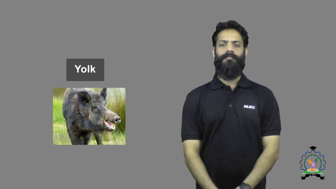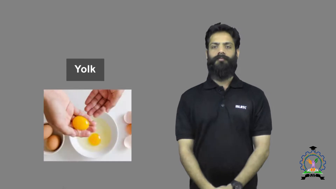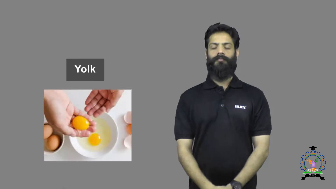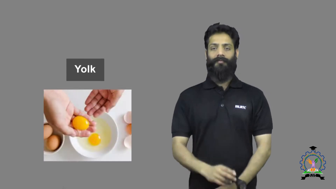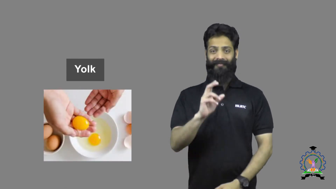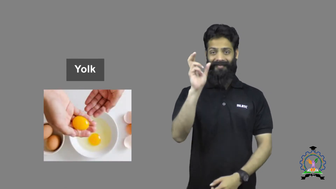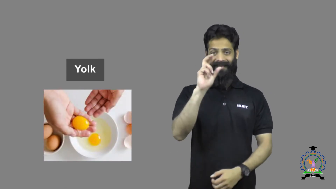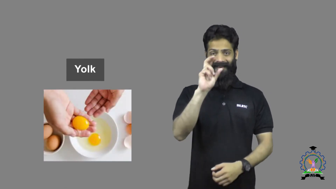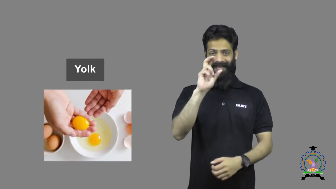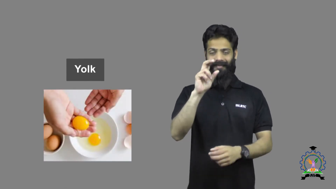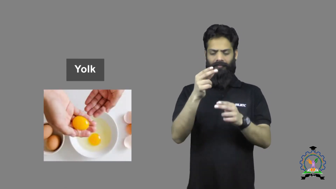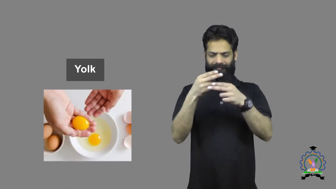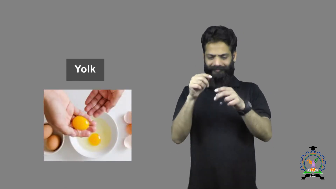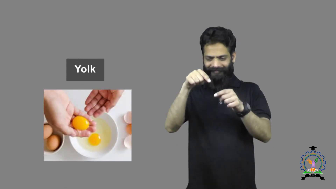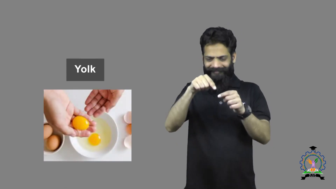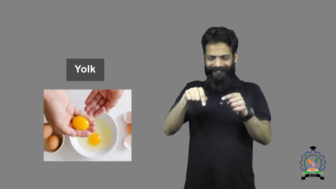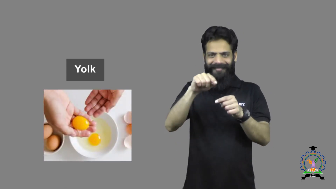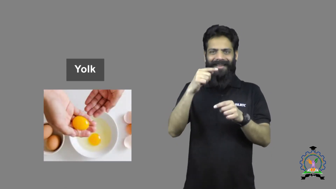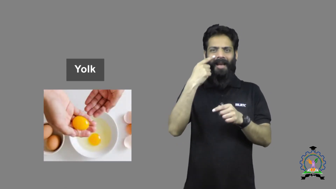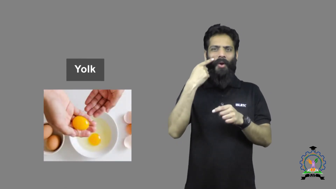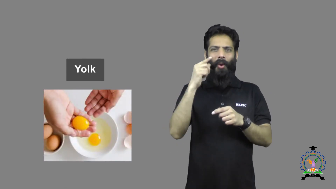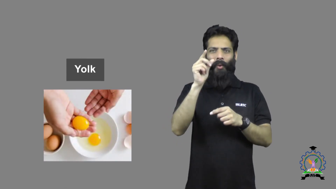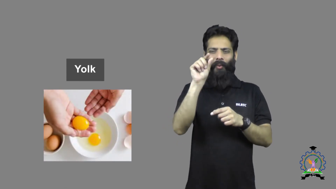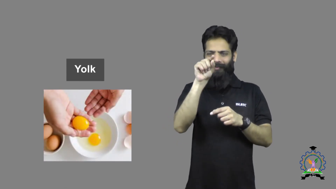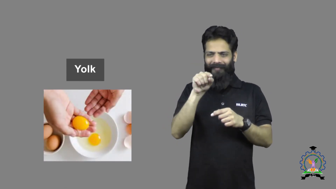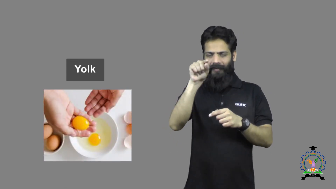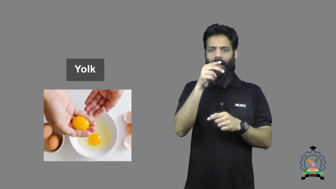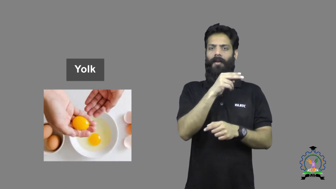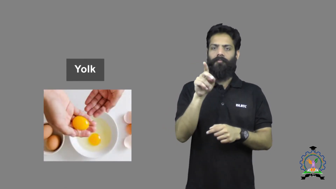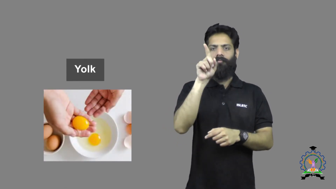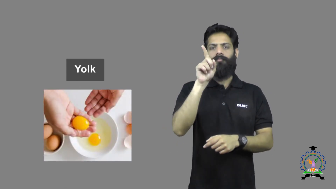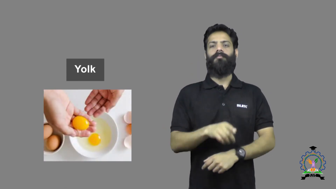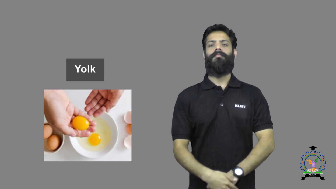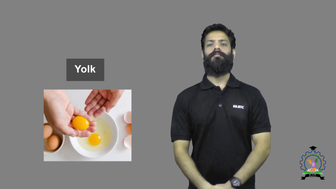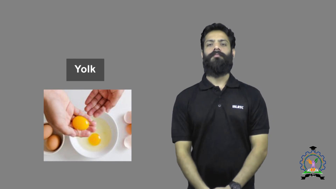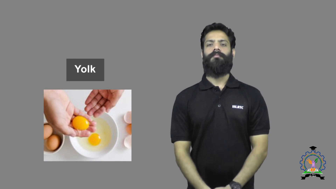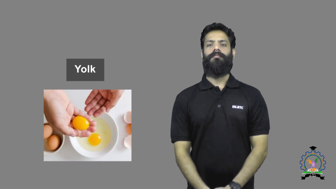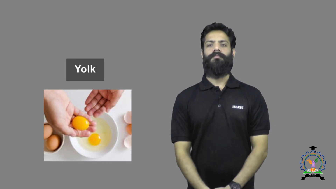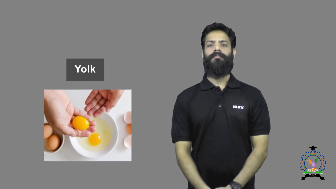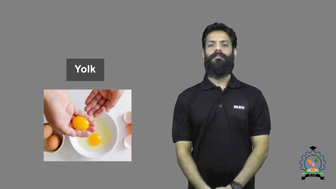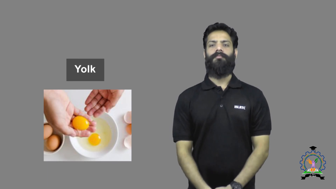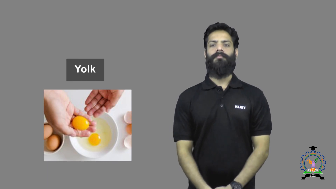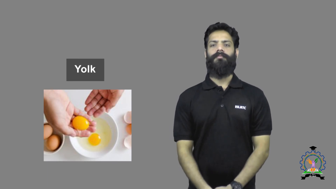Yolk